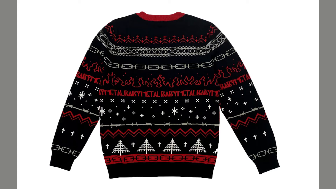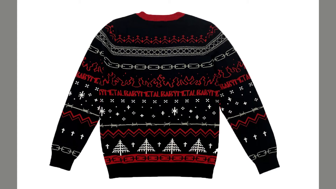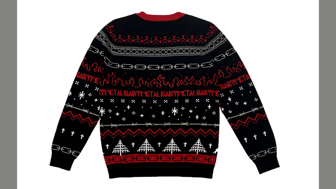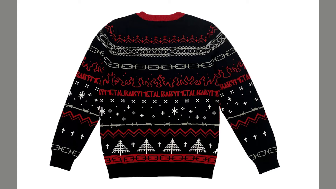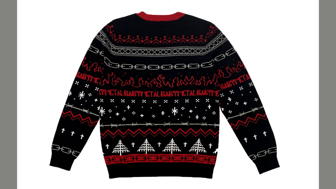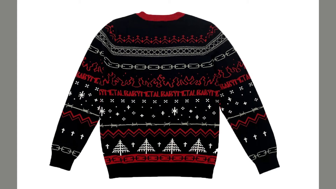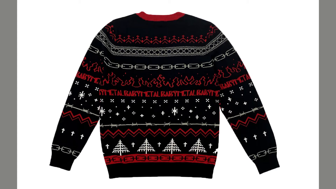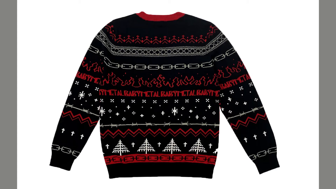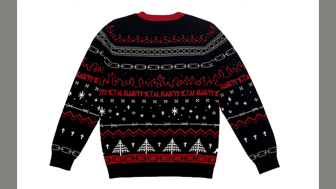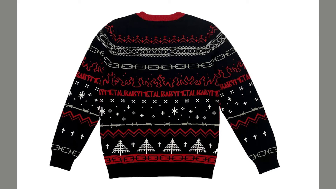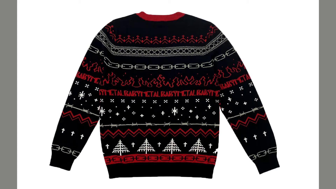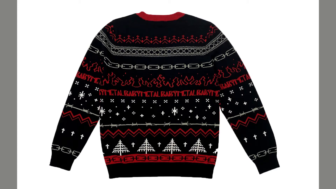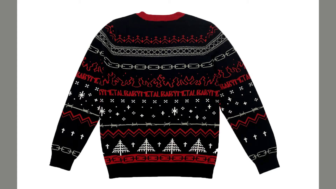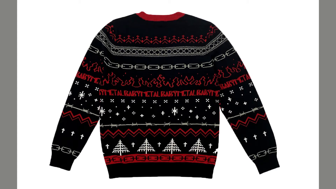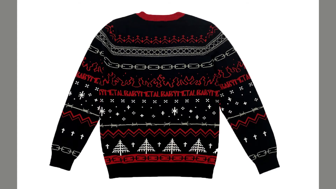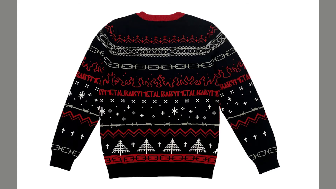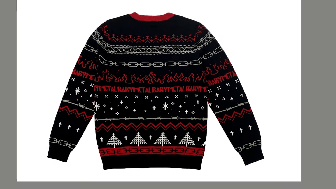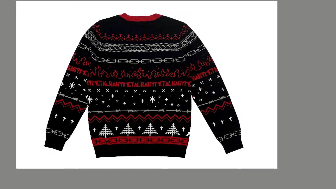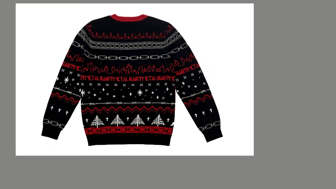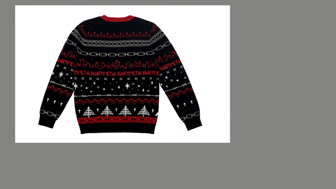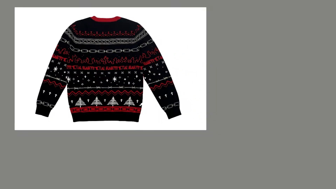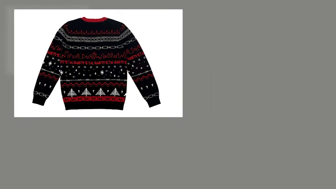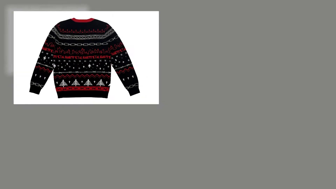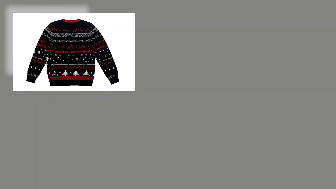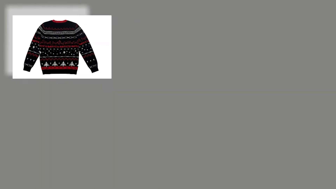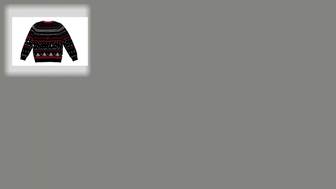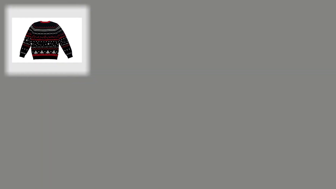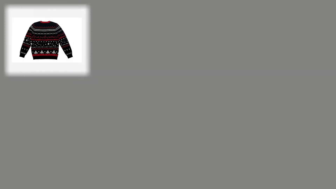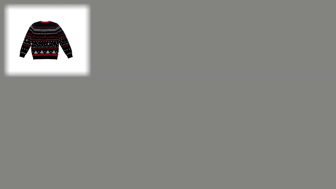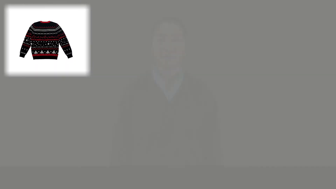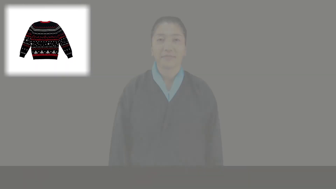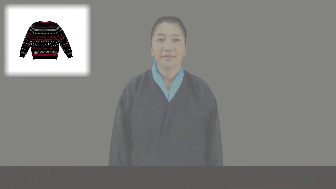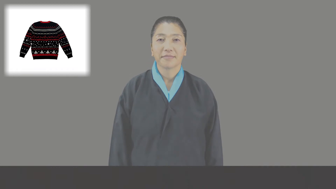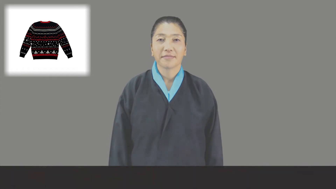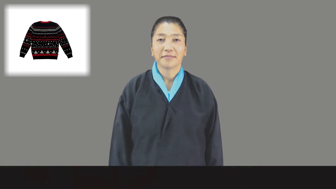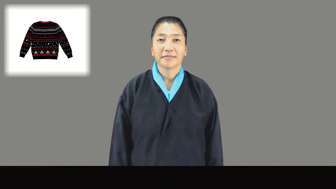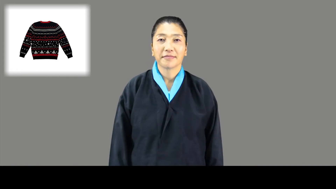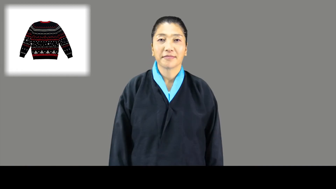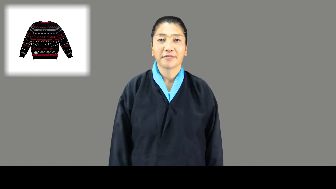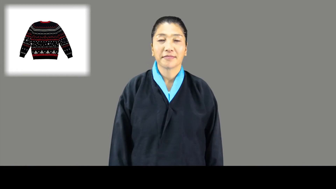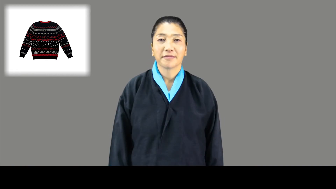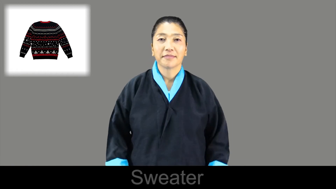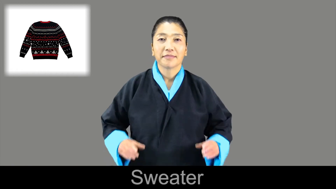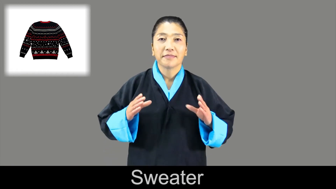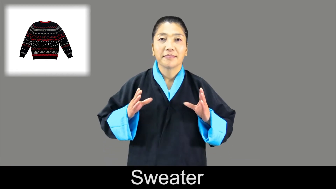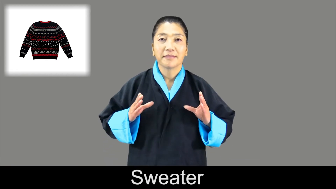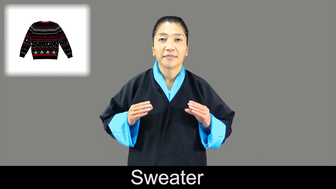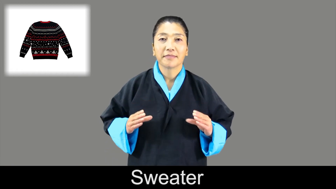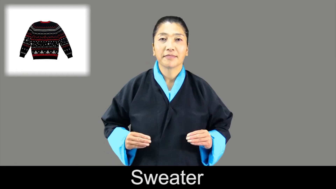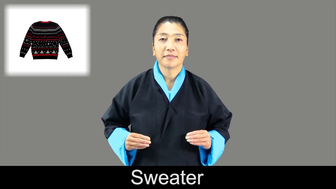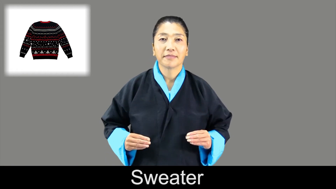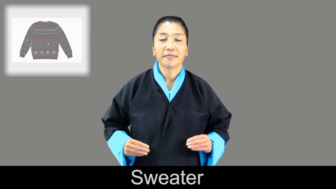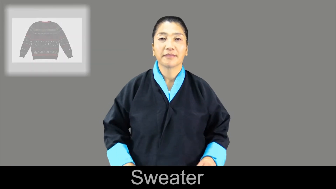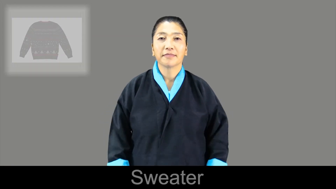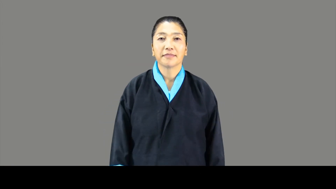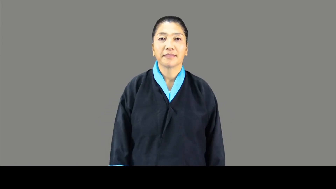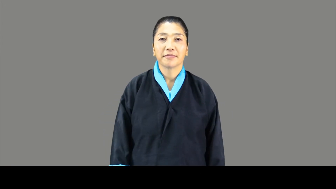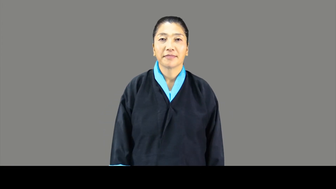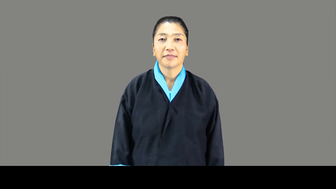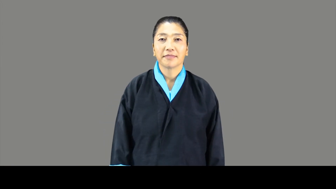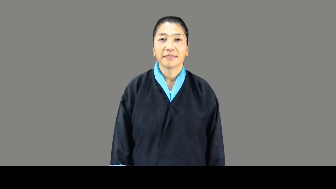Sweater